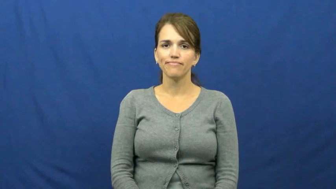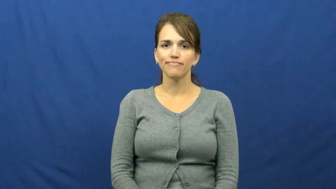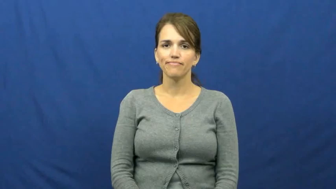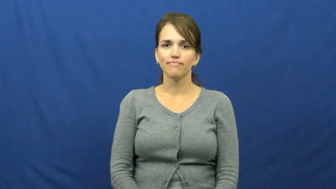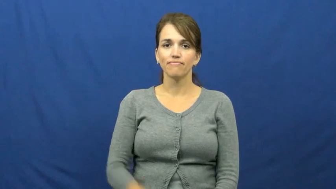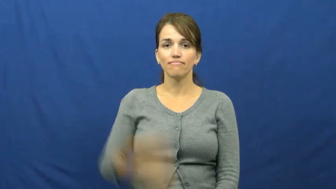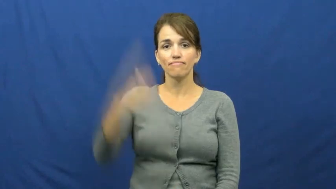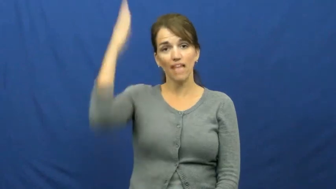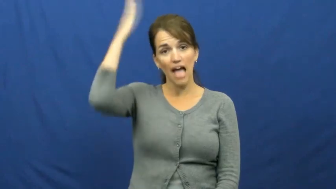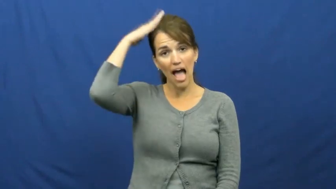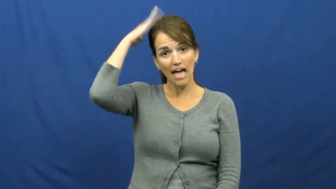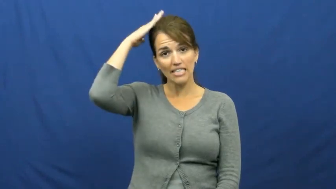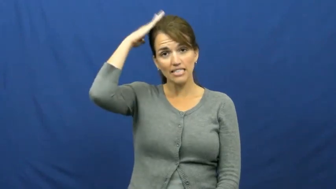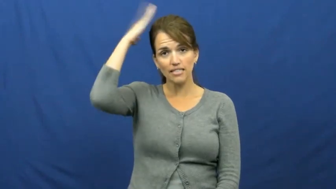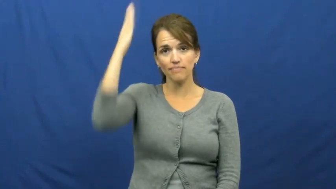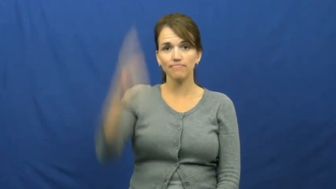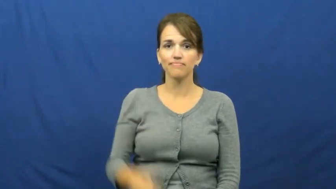pat your head